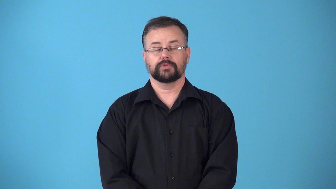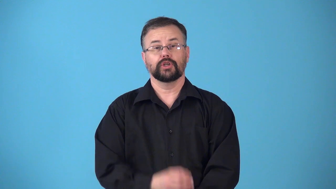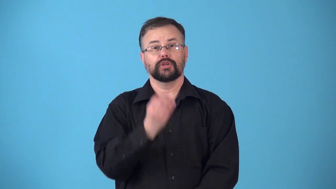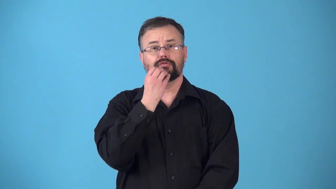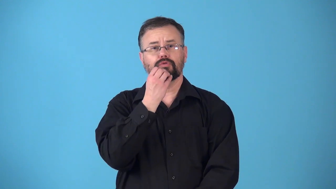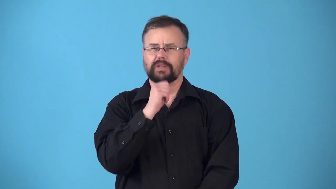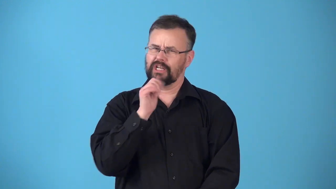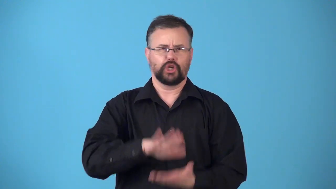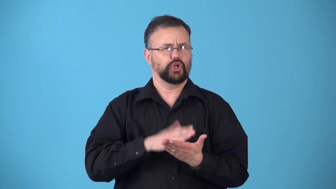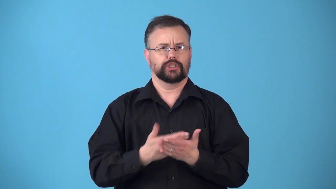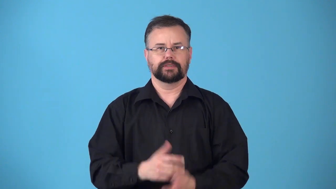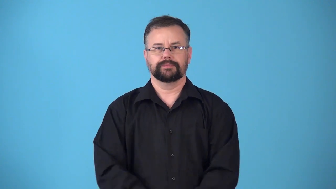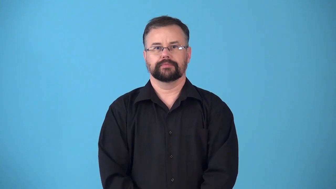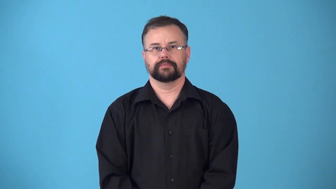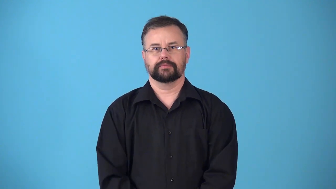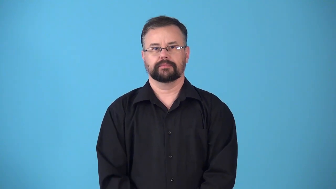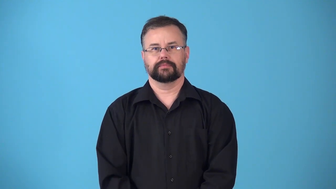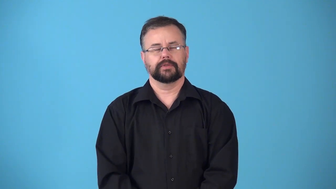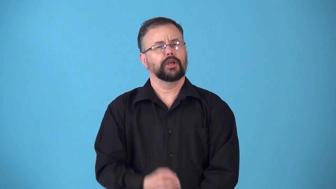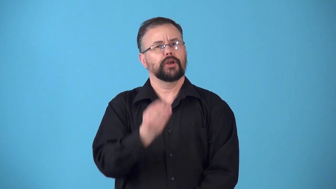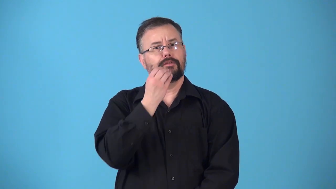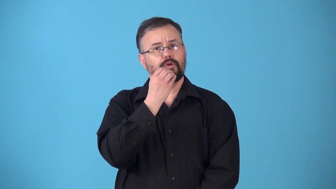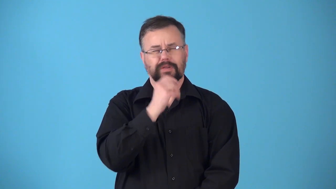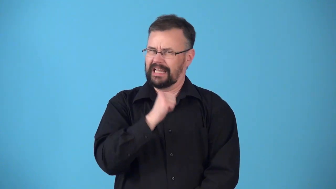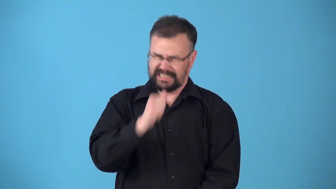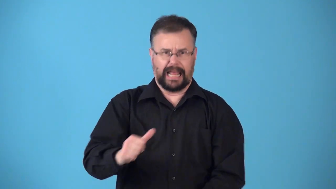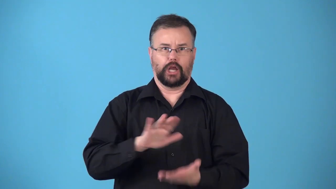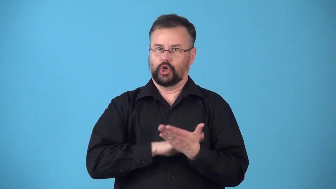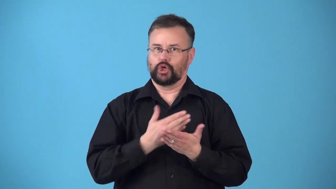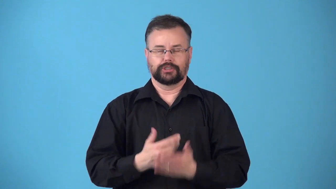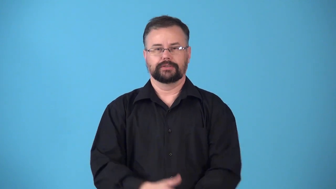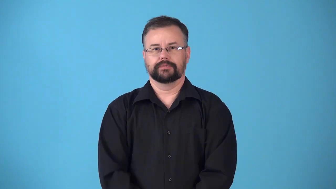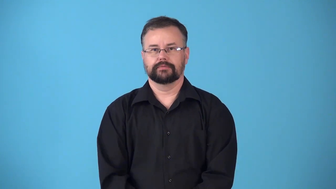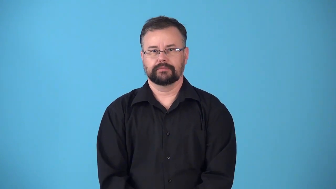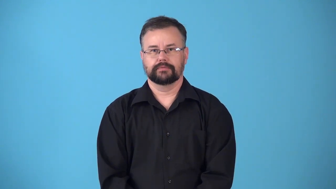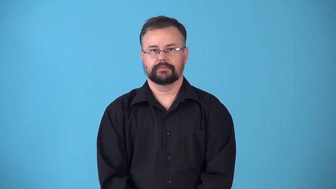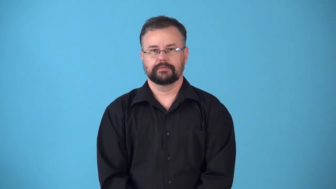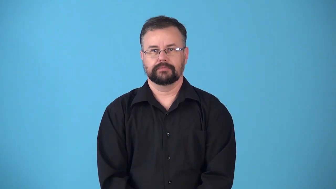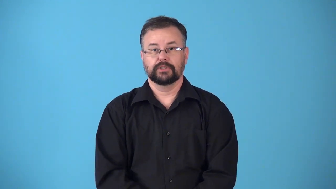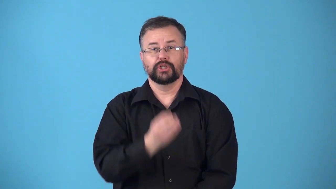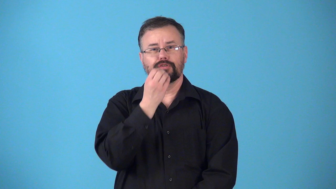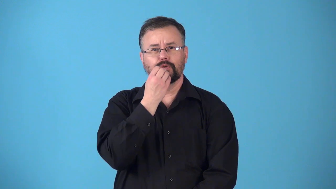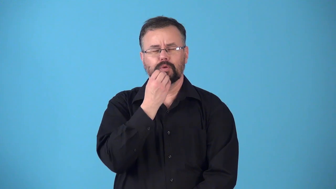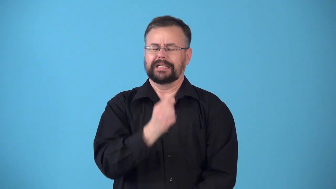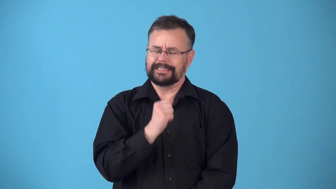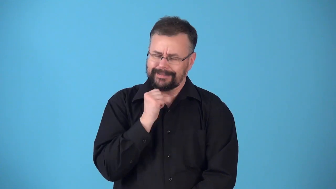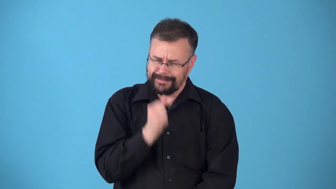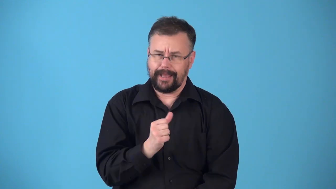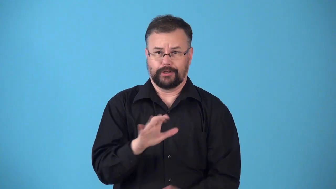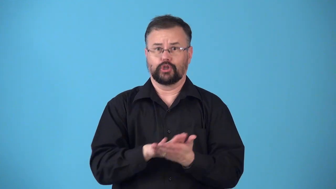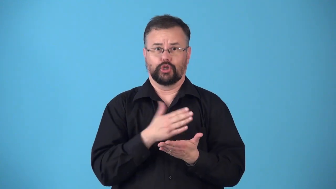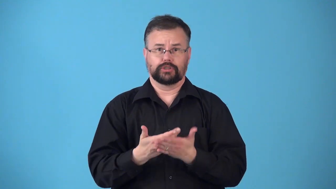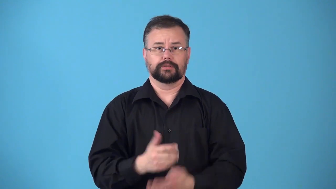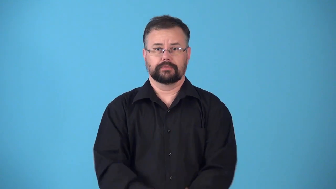raw,rawer,rawest